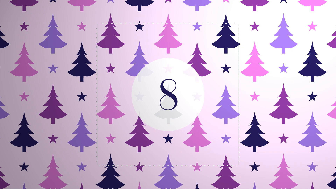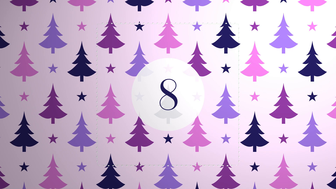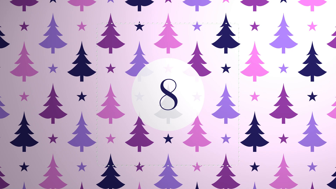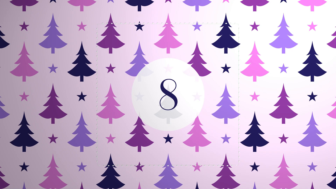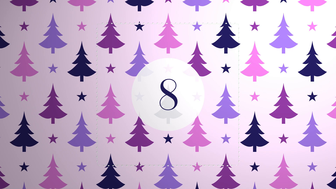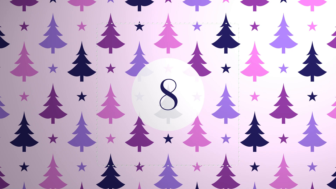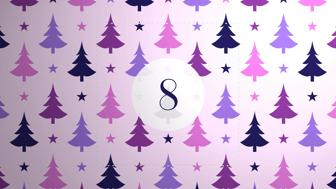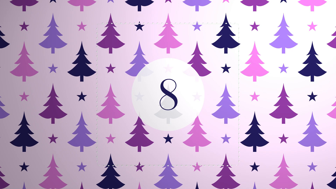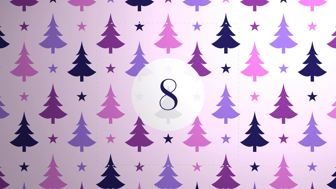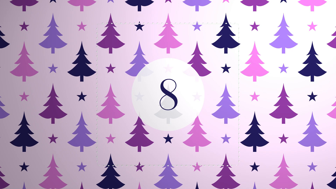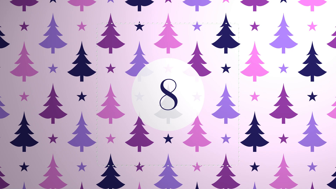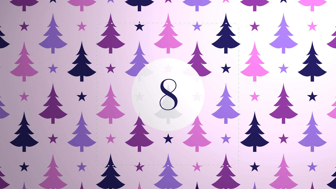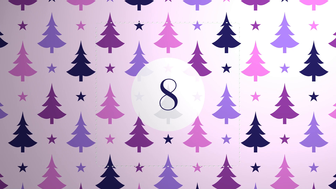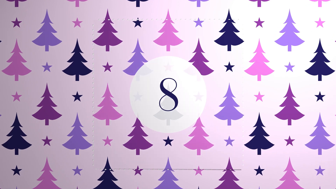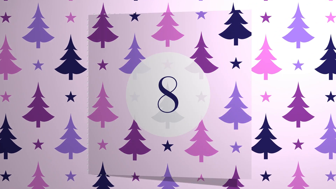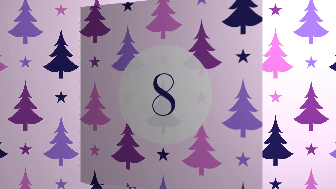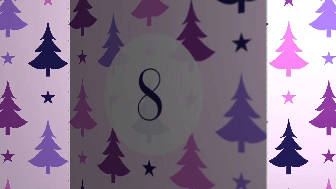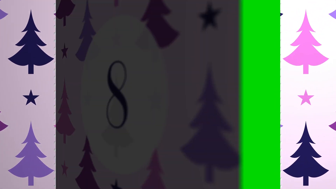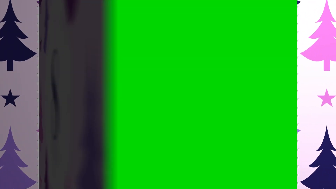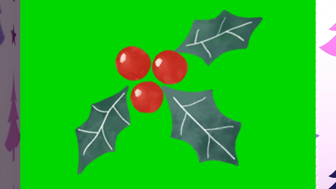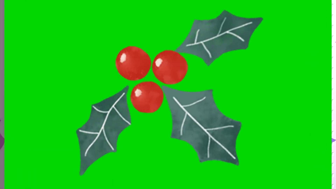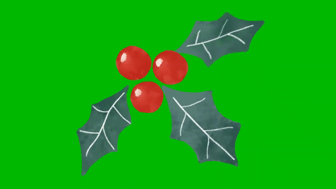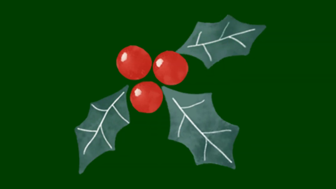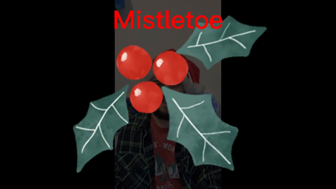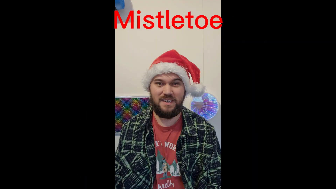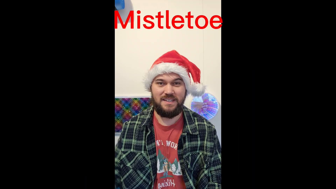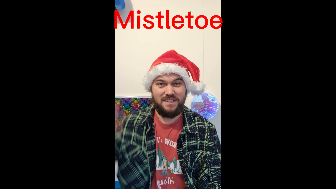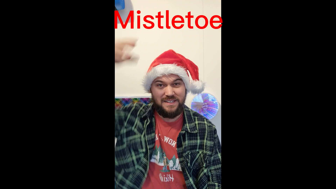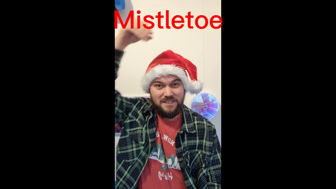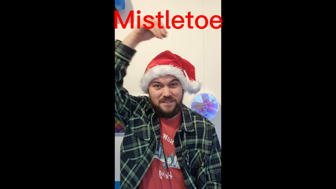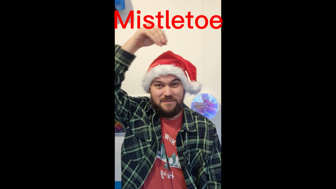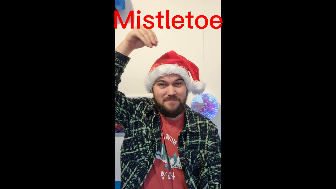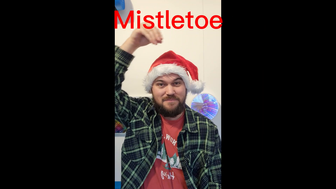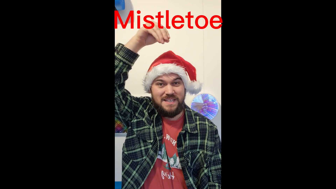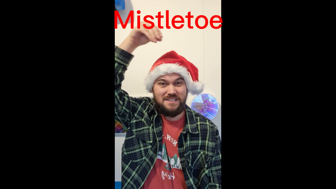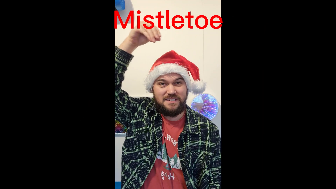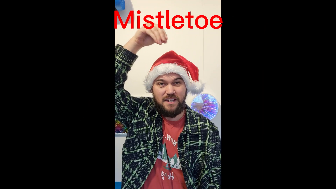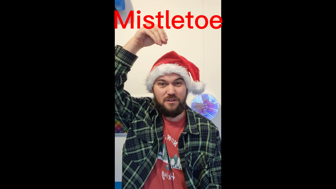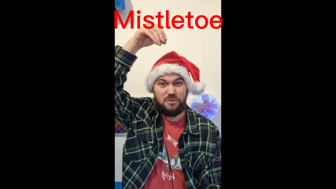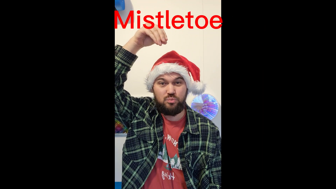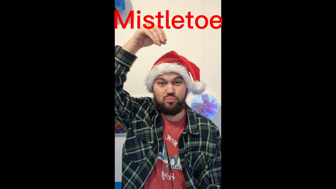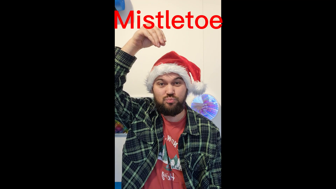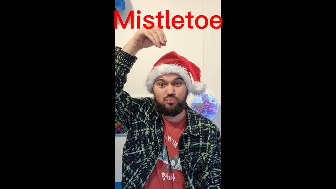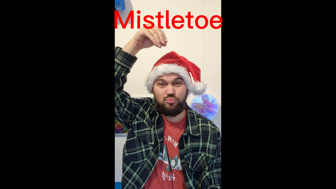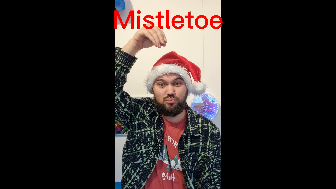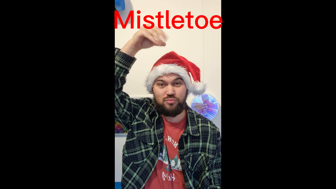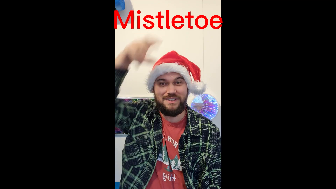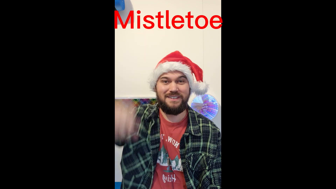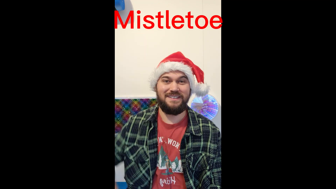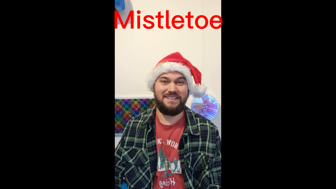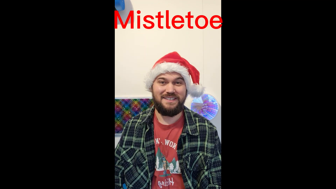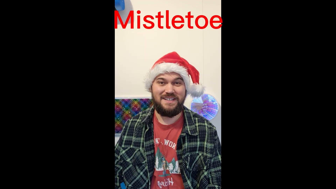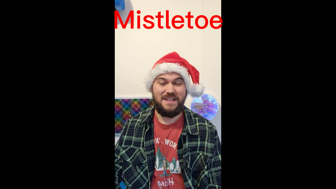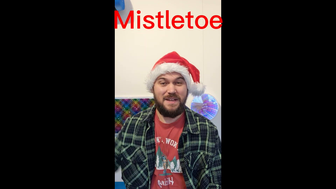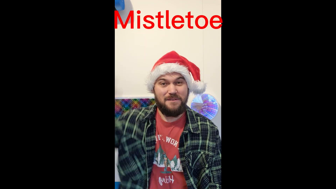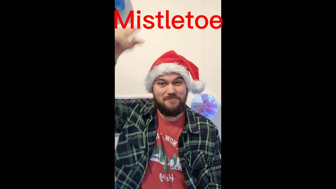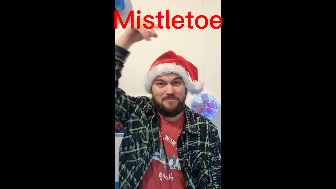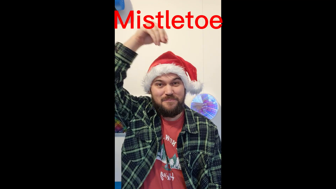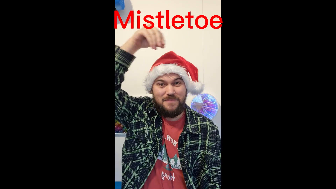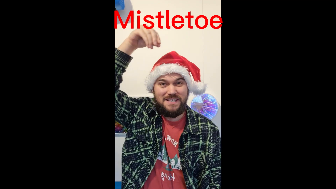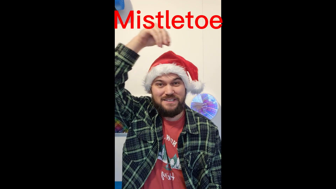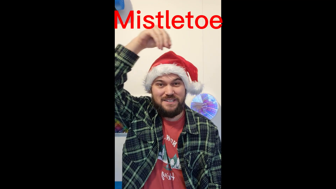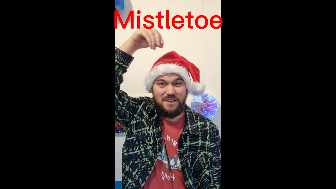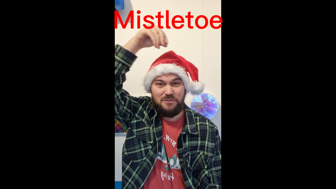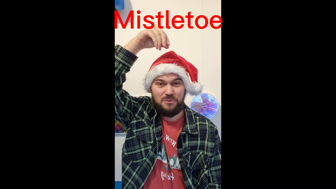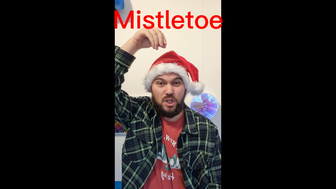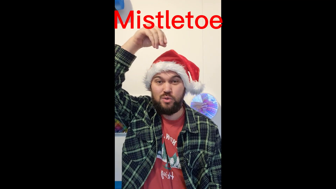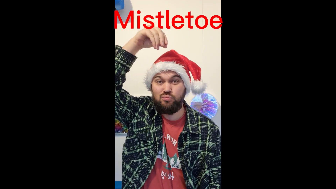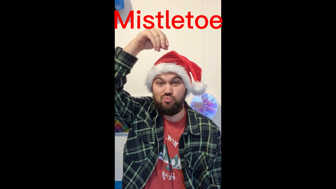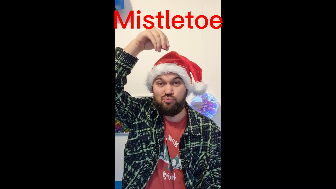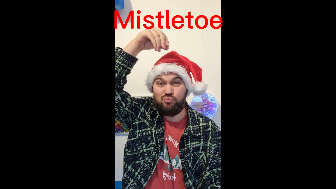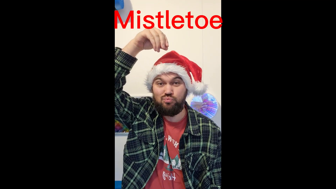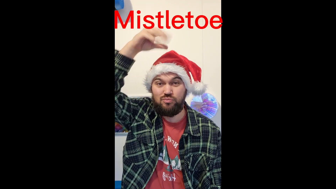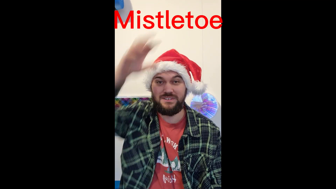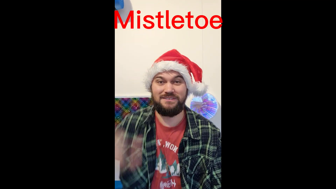mistletoe